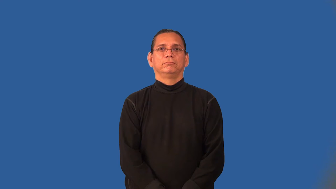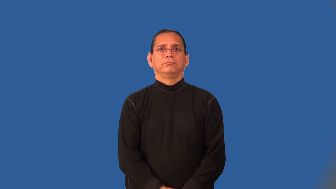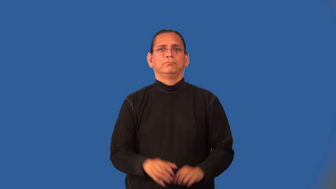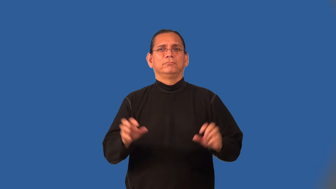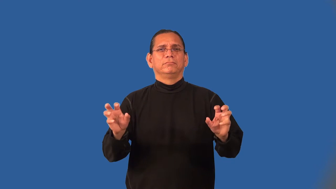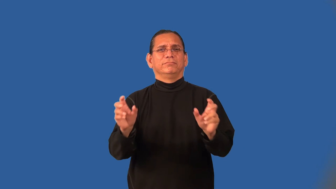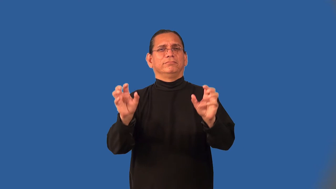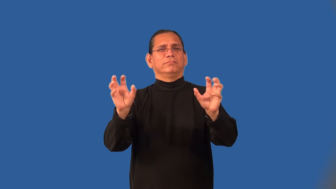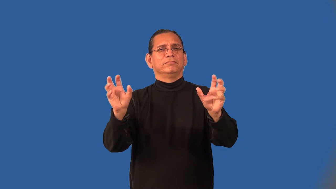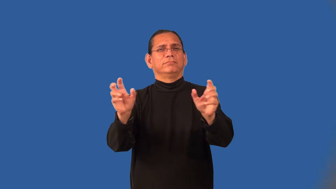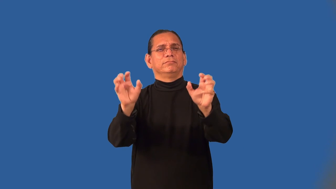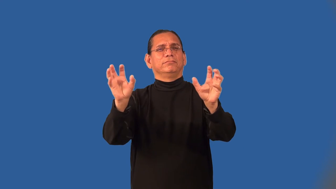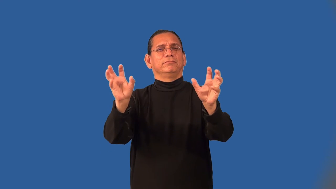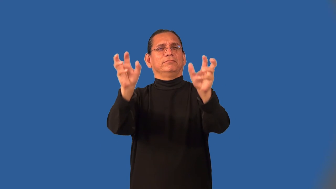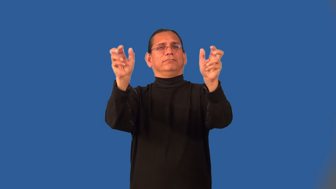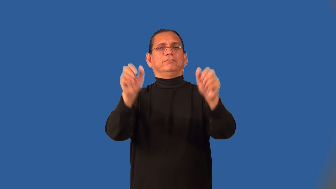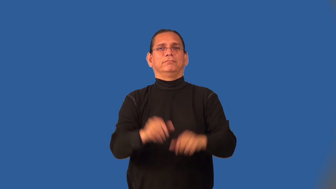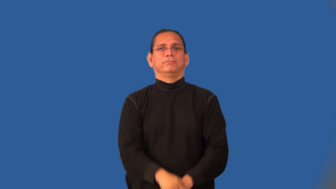elaborate,ornate,showy,florid,ostentatious,splashy,flowery,garish,tony,snazzy,jazzy,flashy,sporty